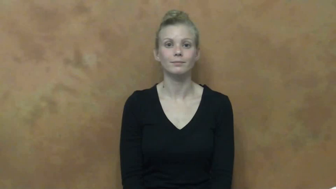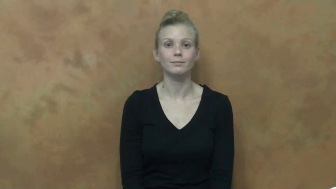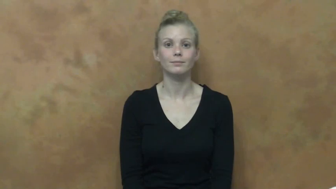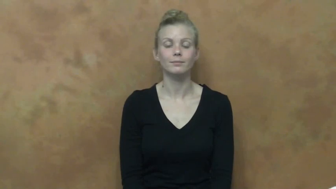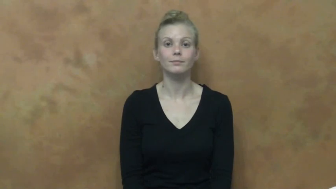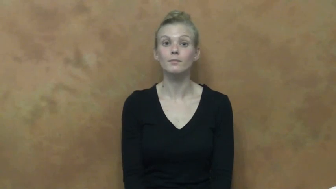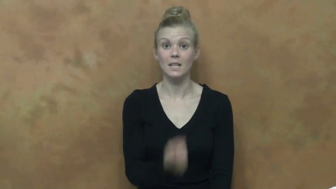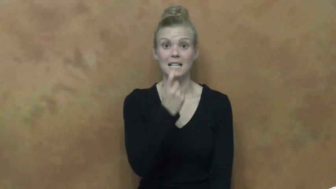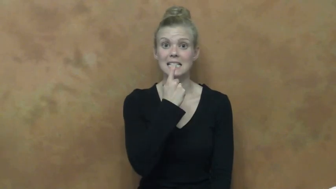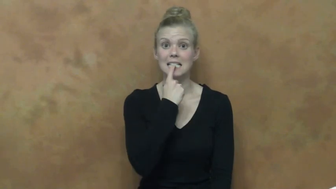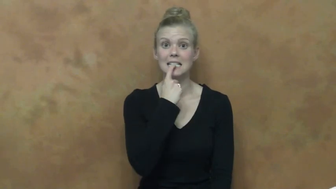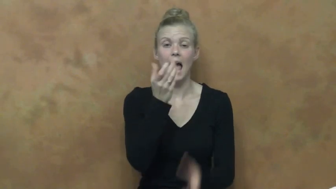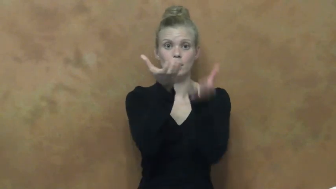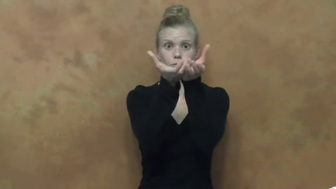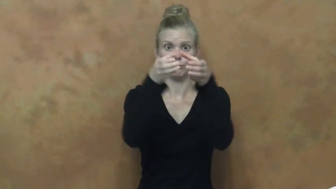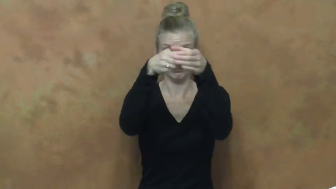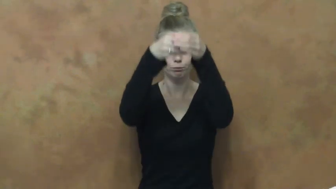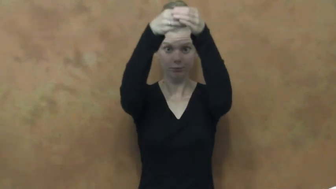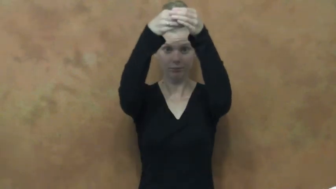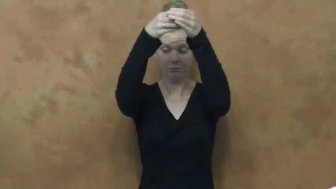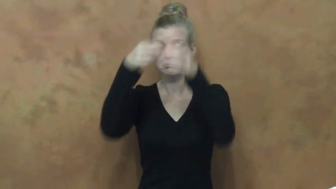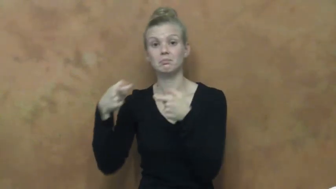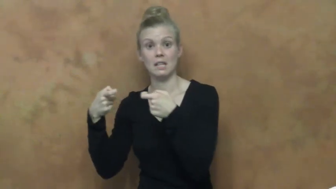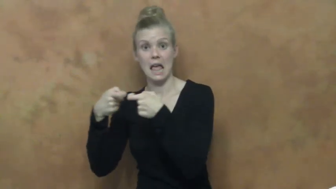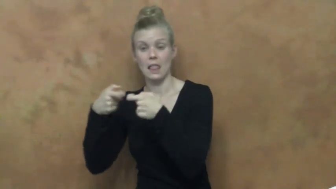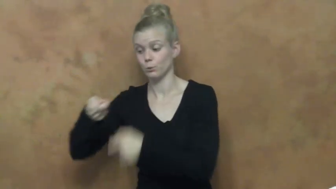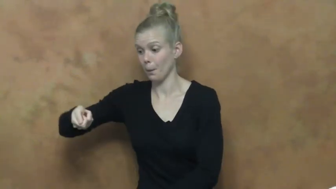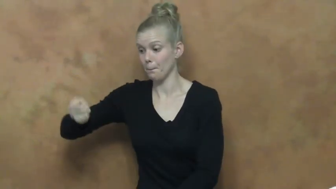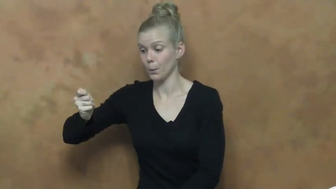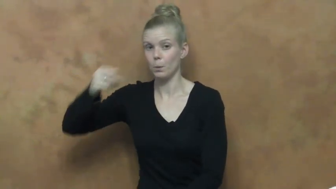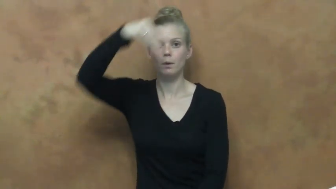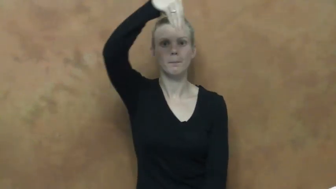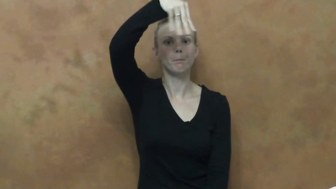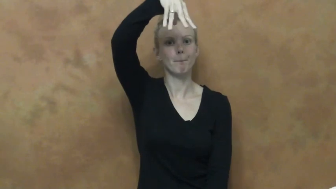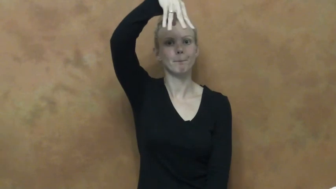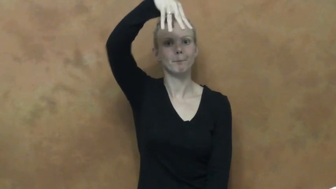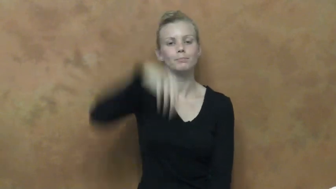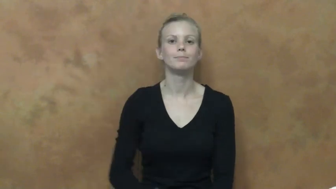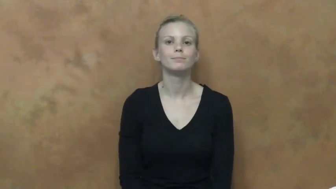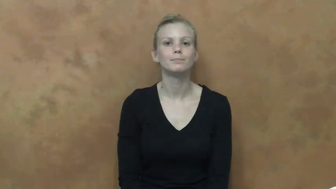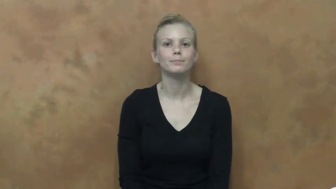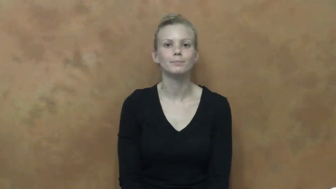bulb